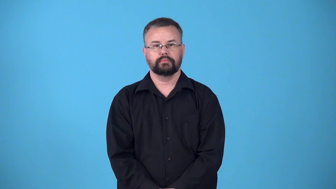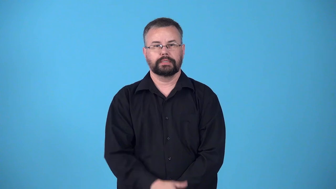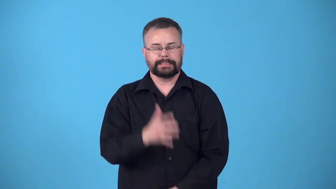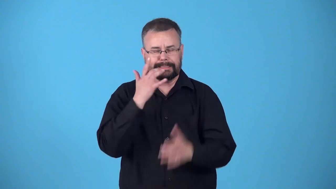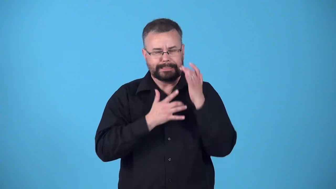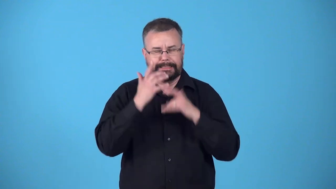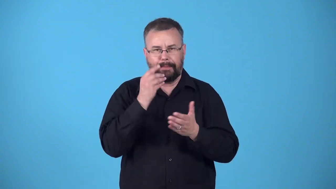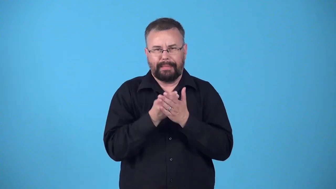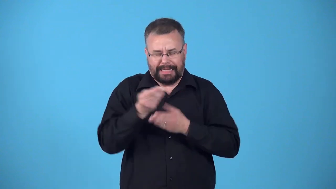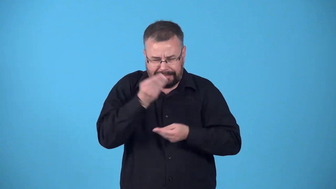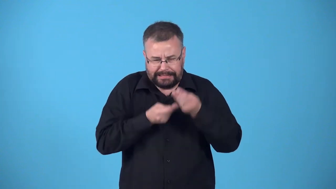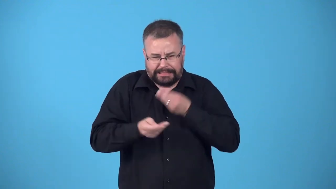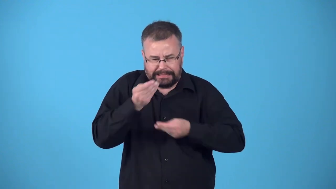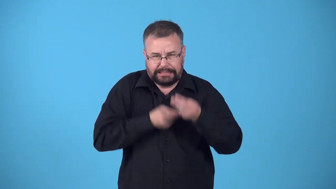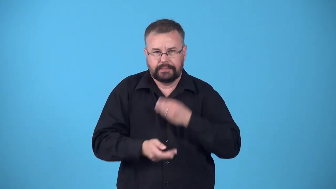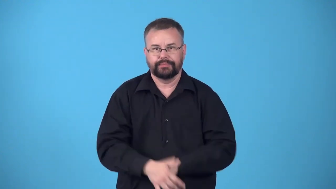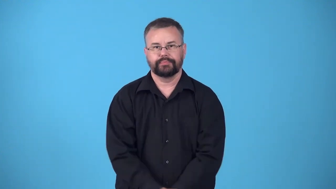living hand to mouth